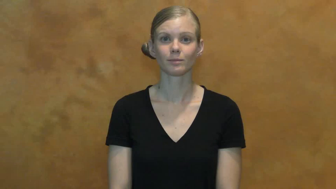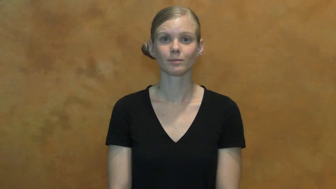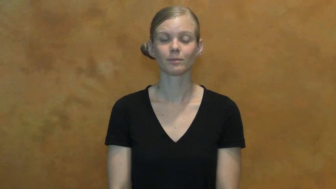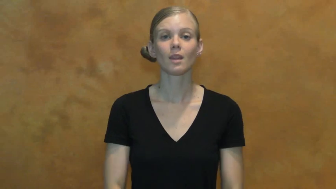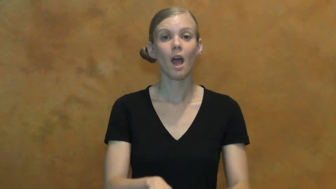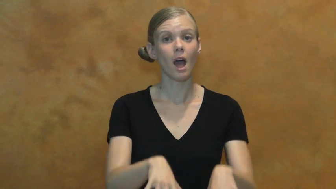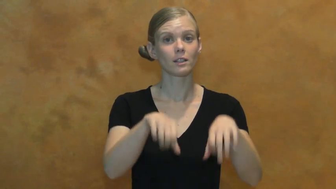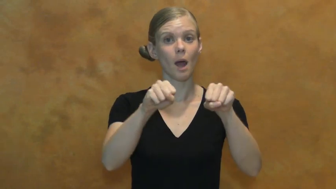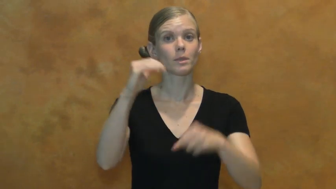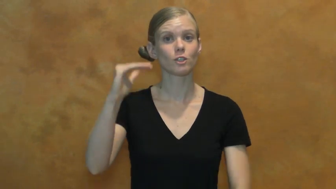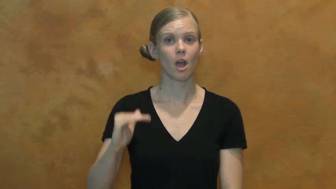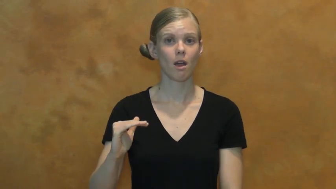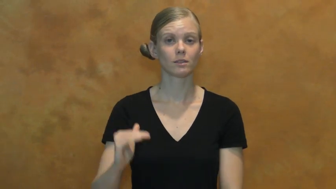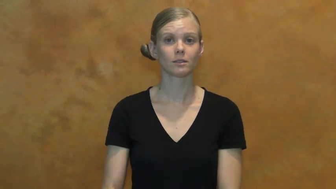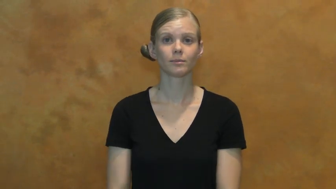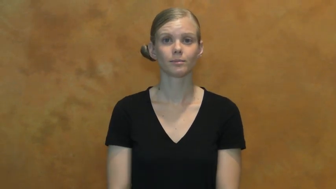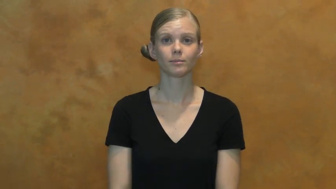adopted child